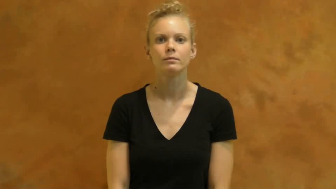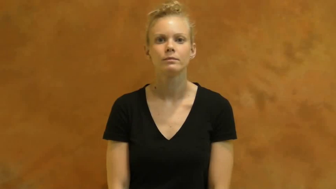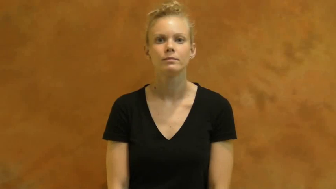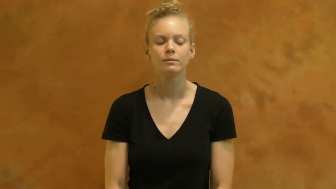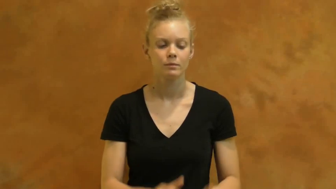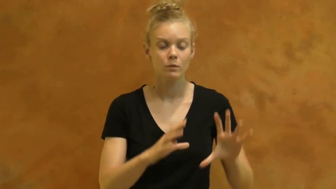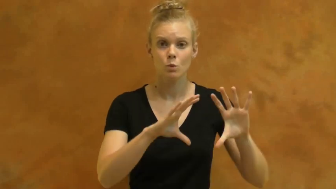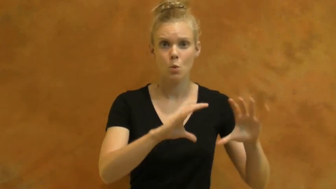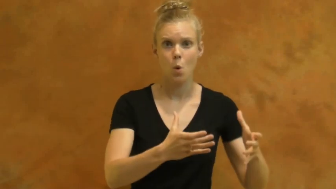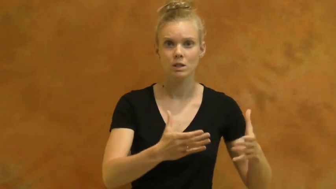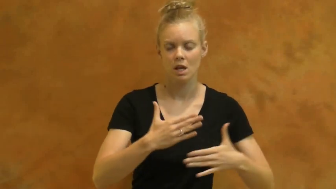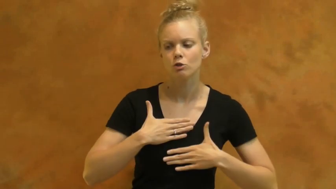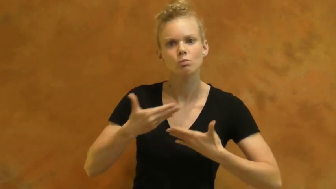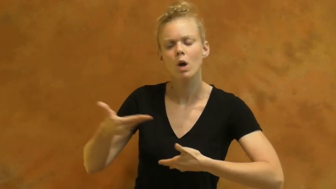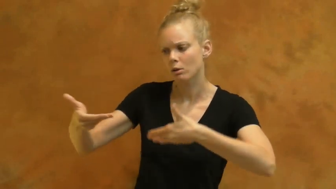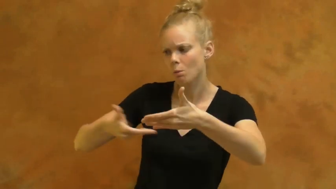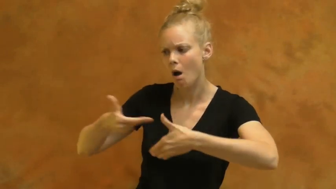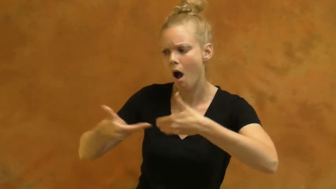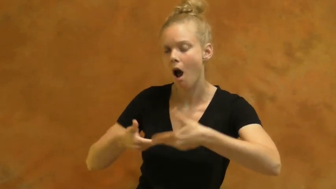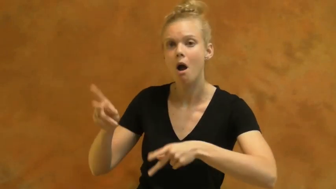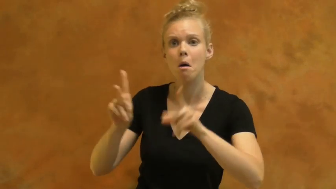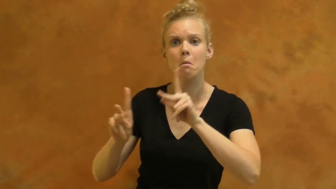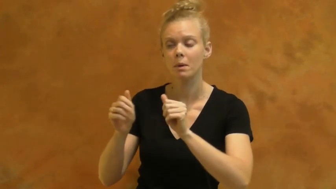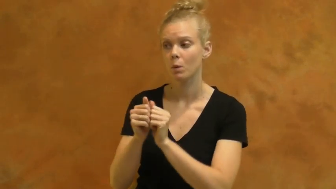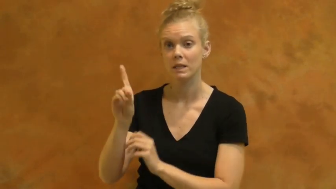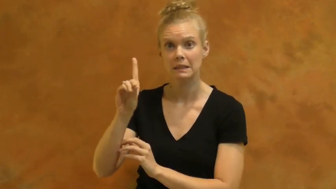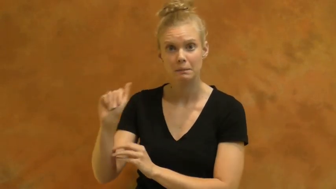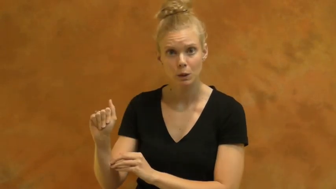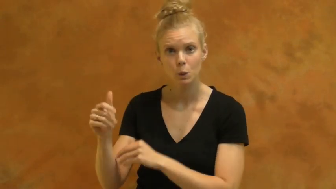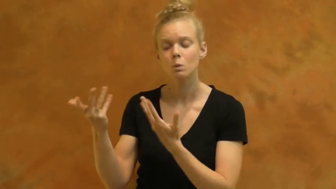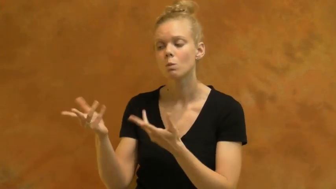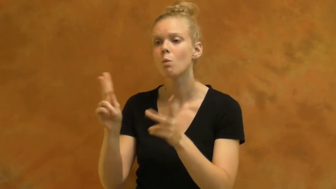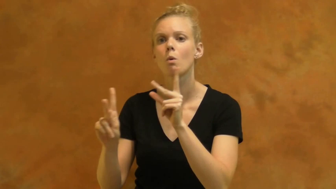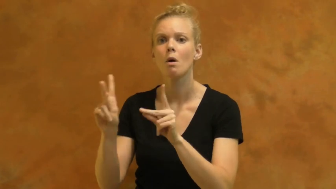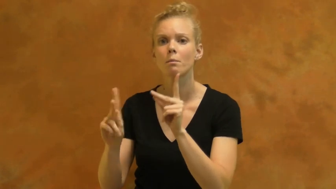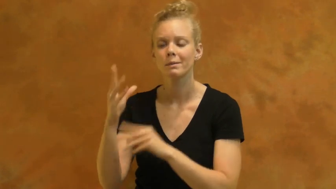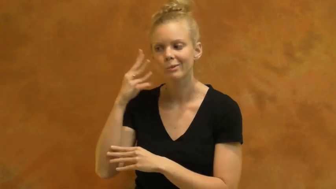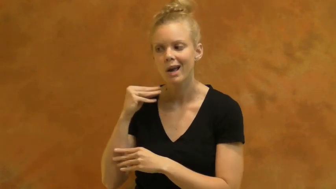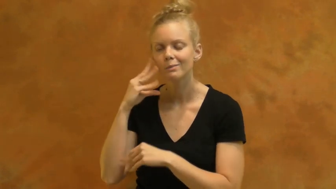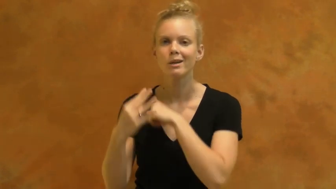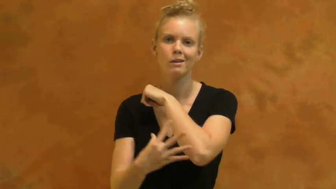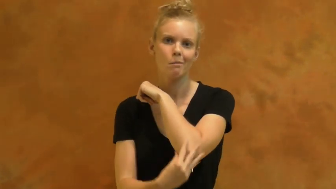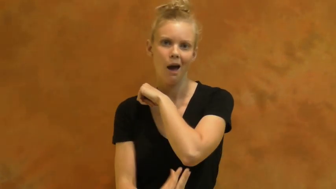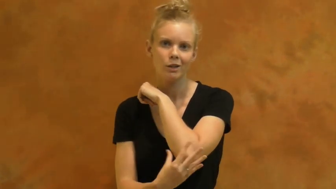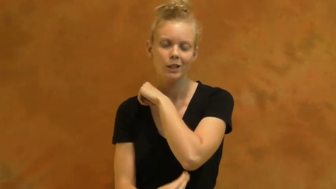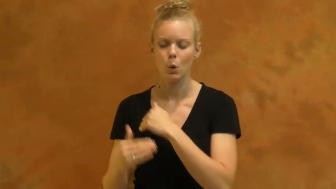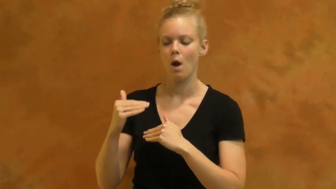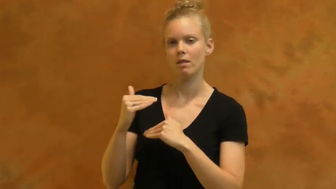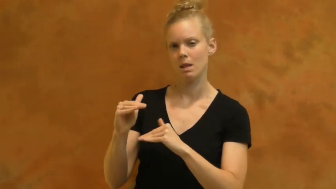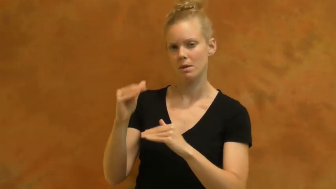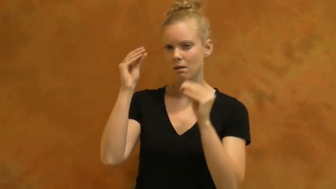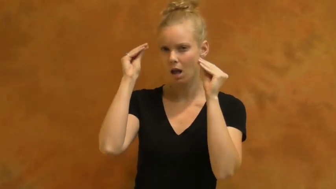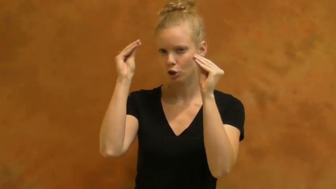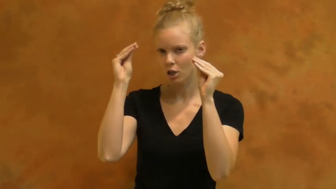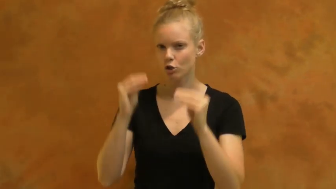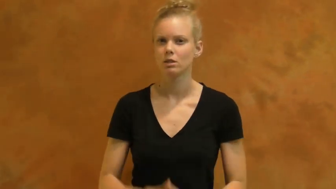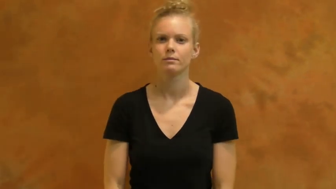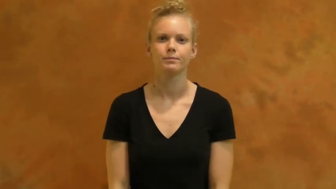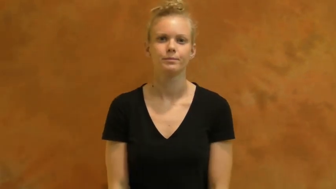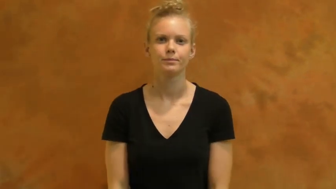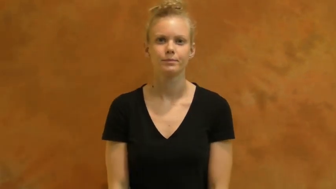sheltered workshop